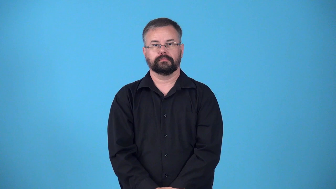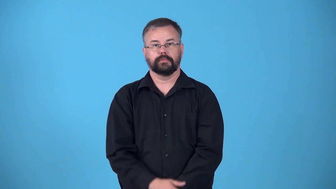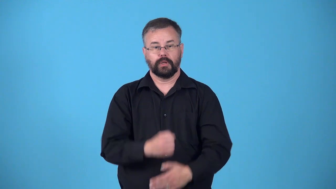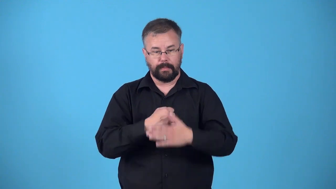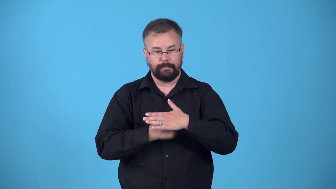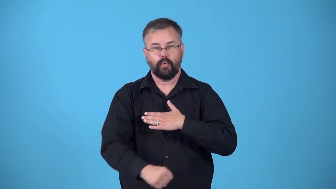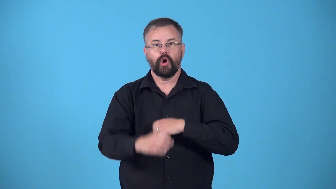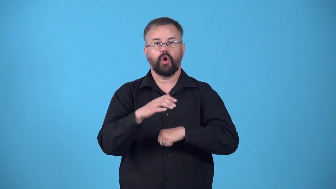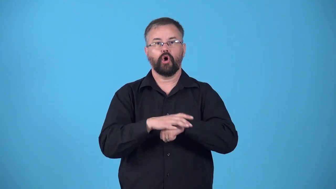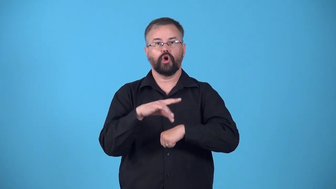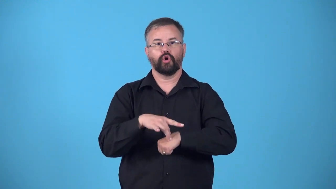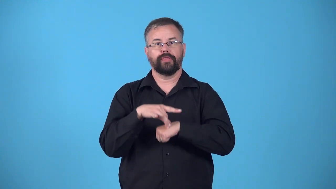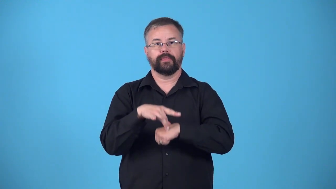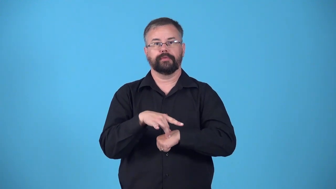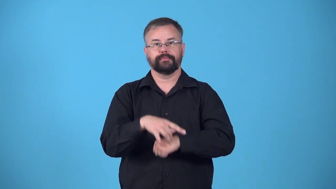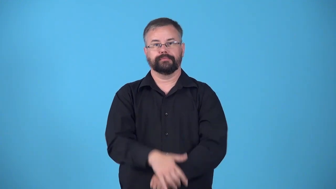earthborn